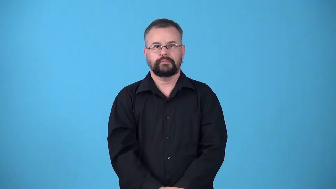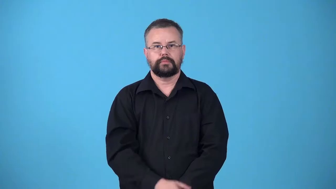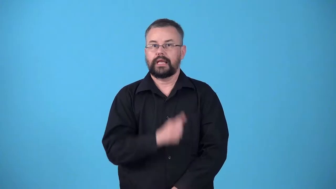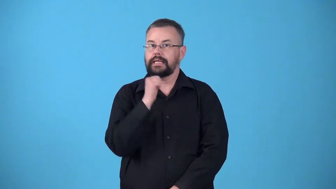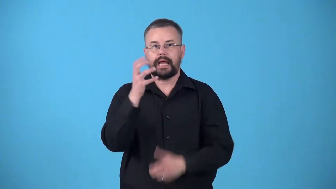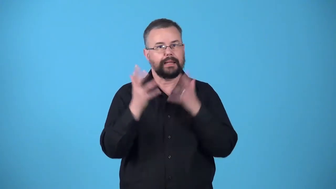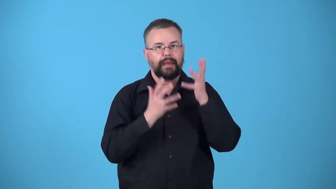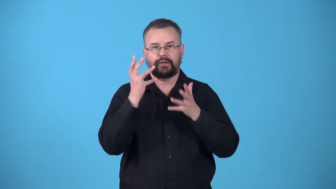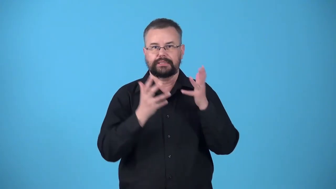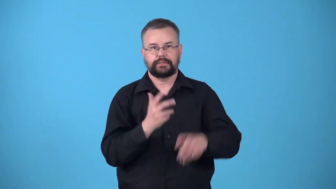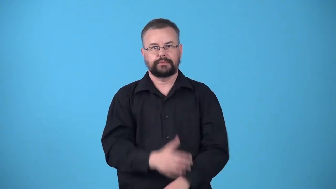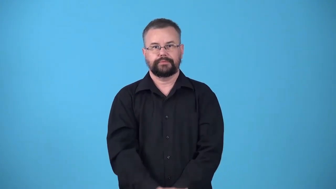unembarrassed